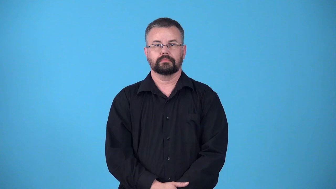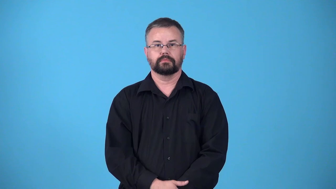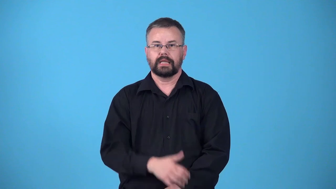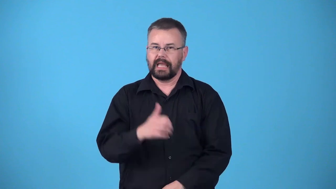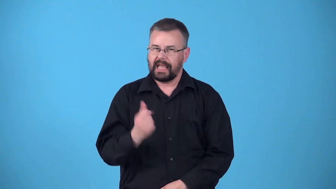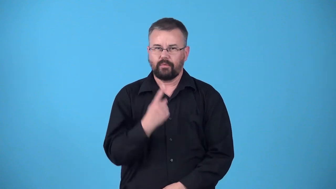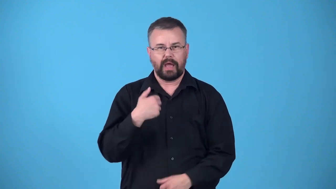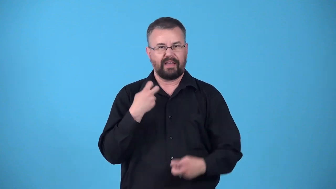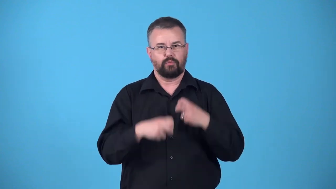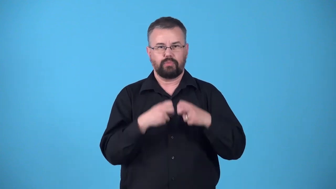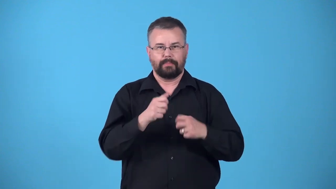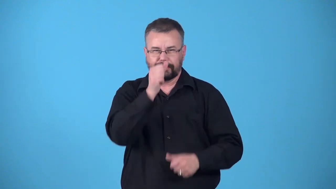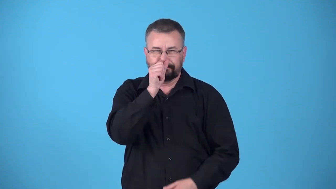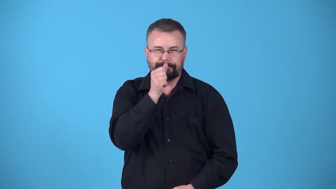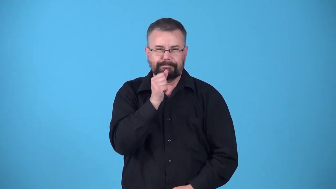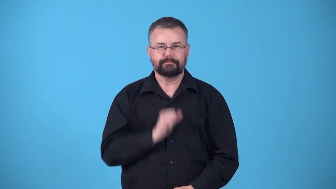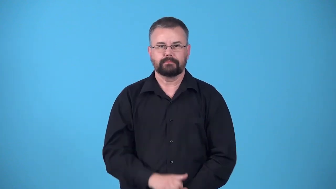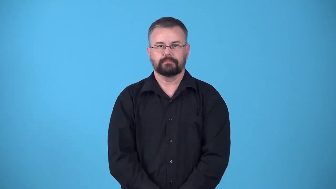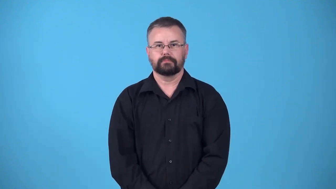everyone has their cross to bear